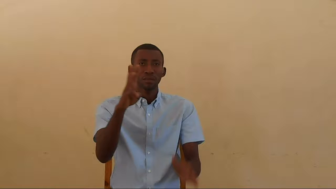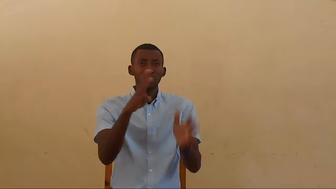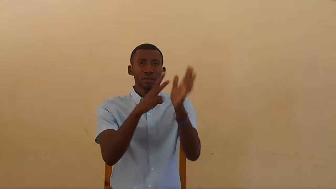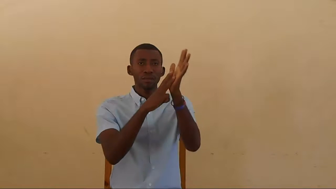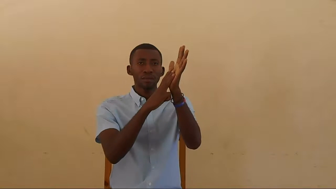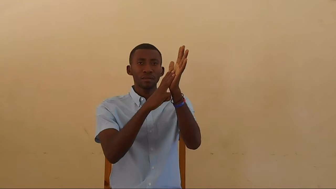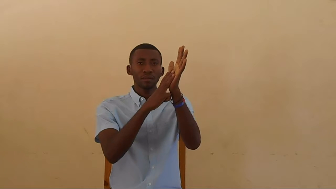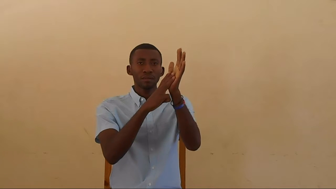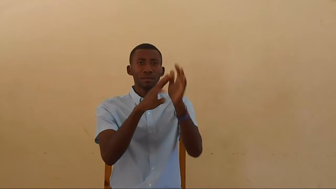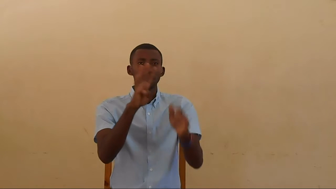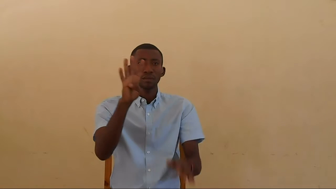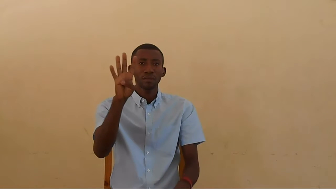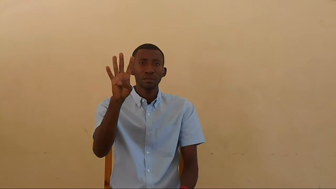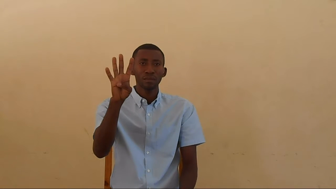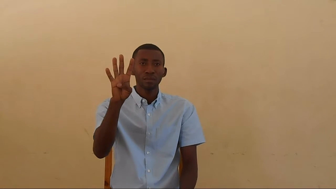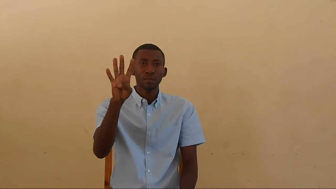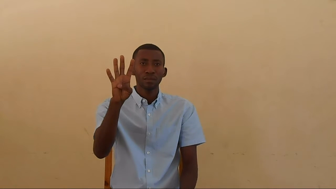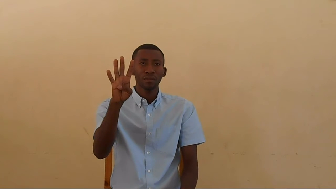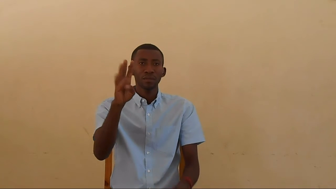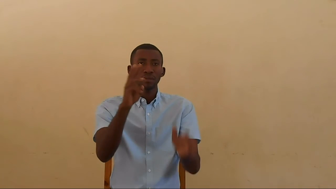number84